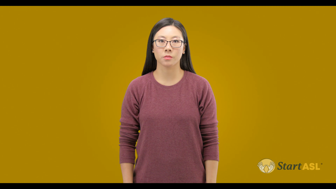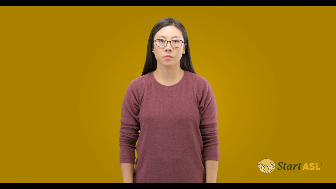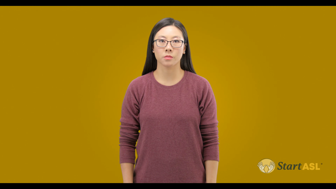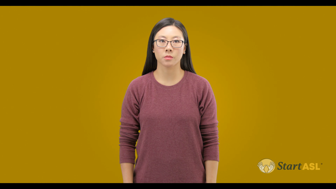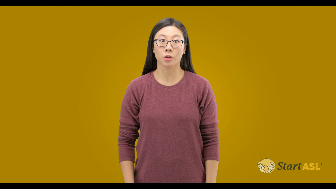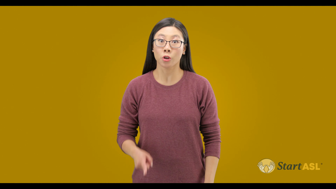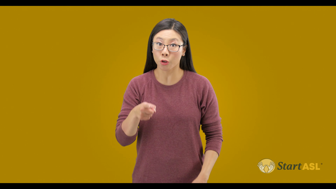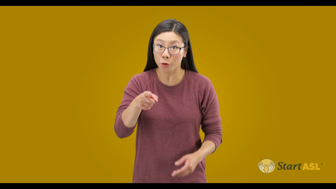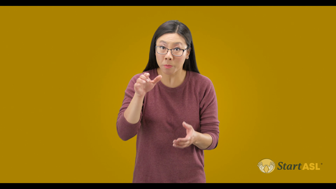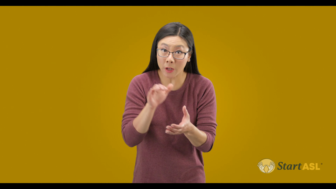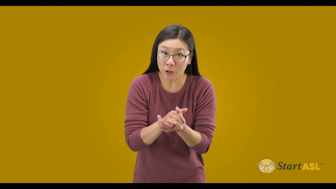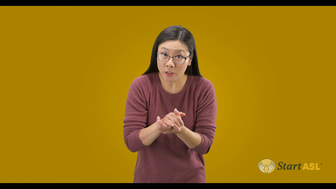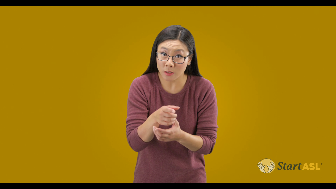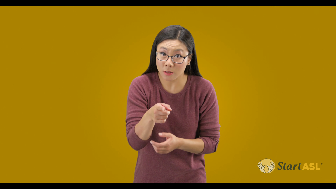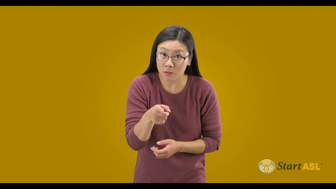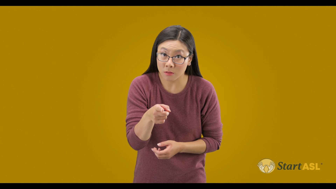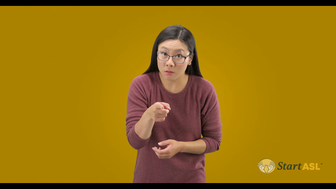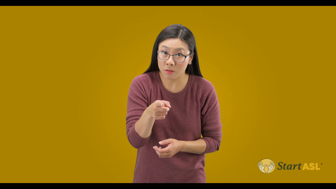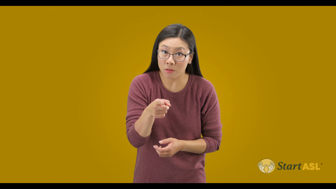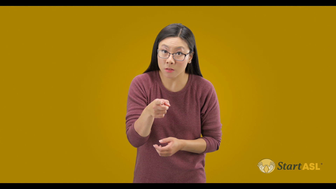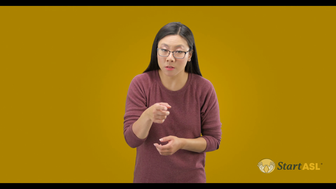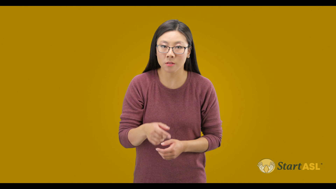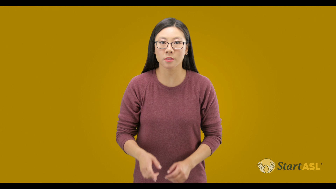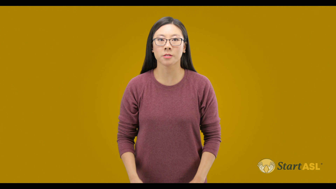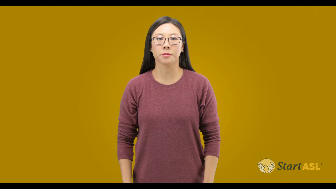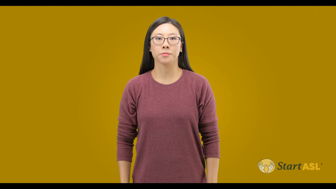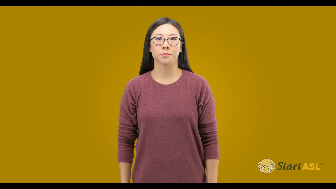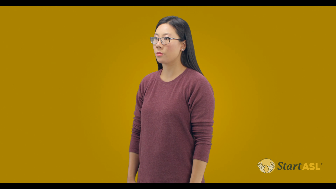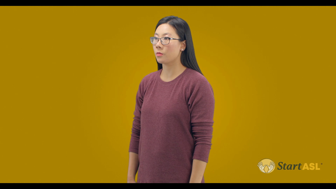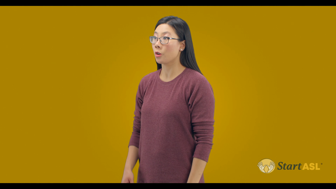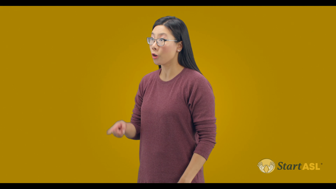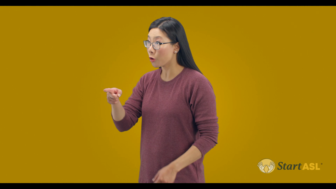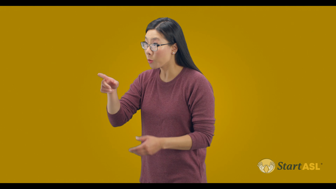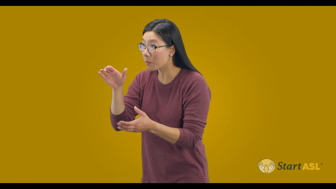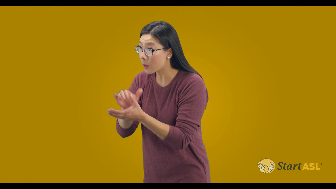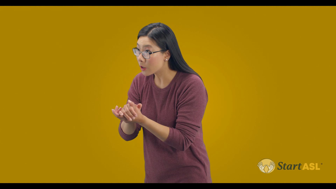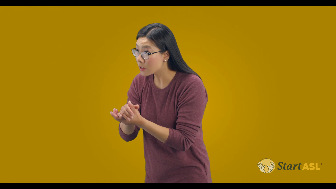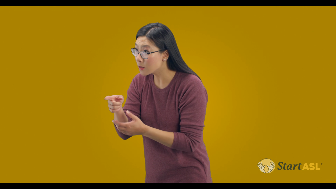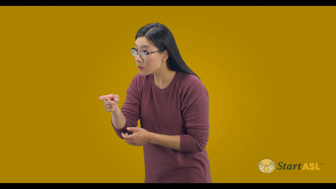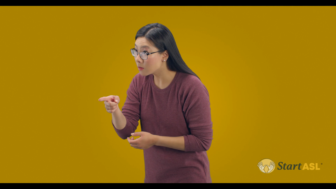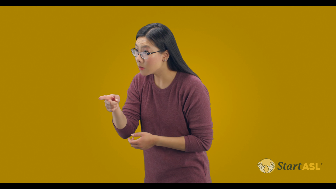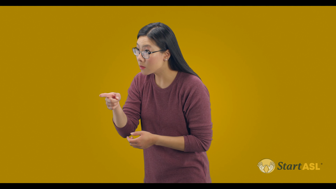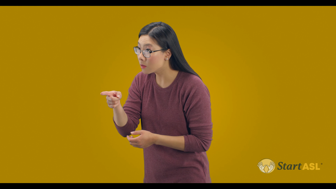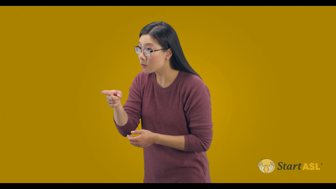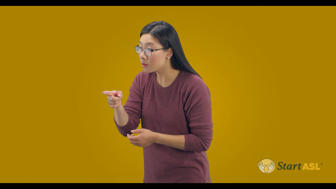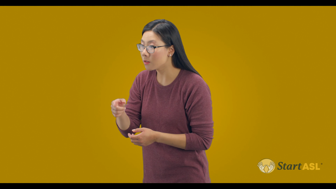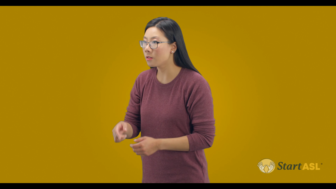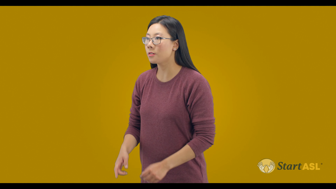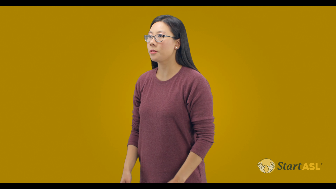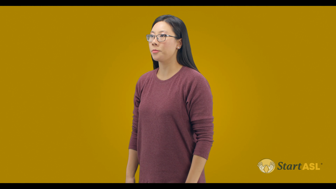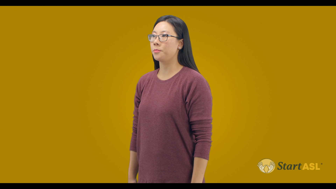are you married